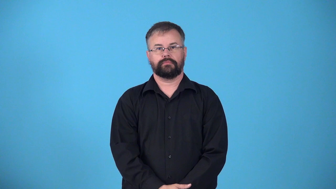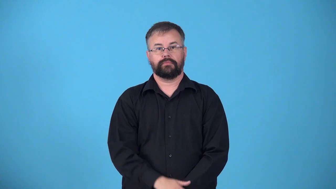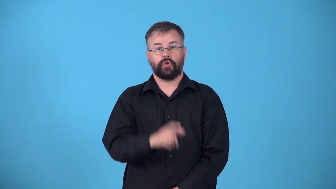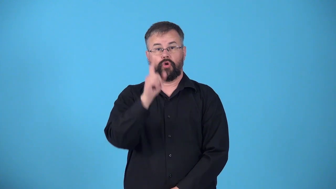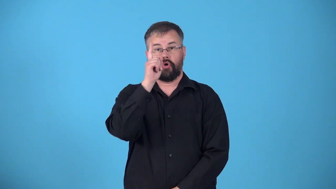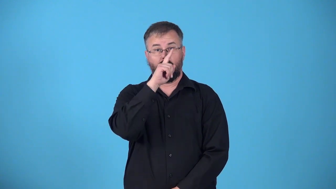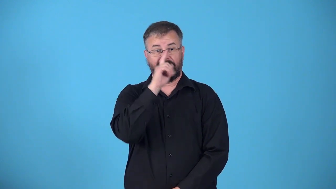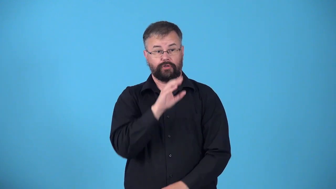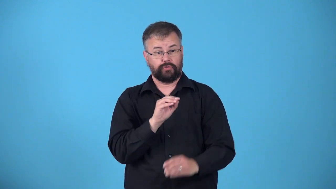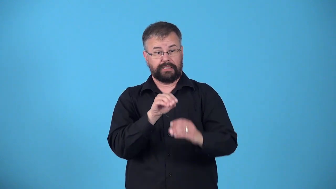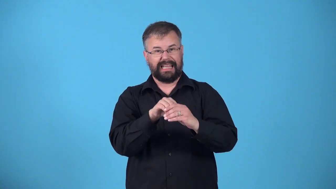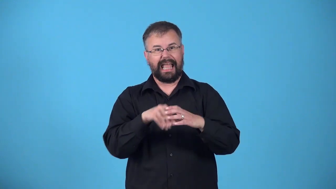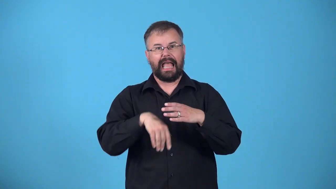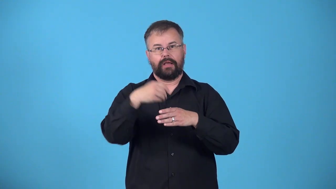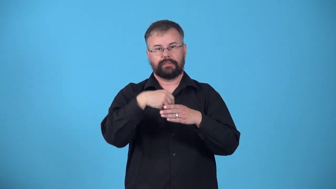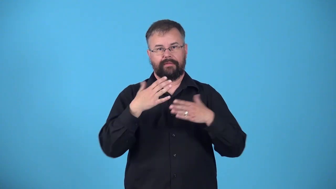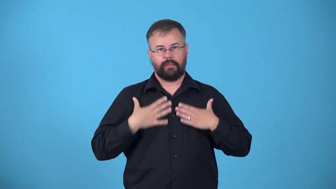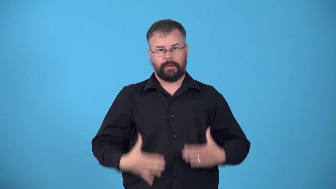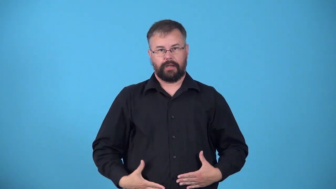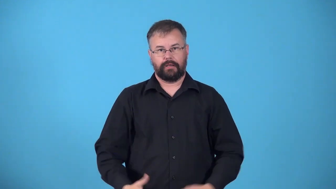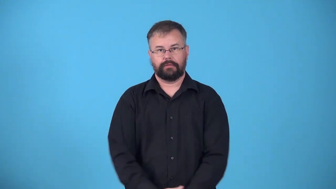in vitro